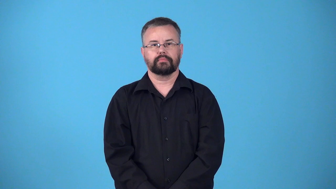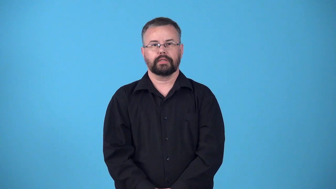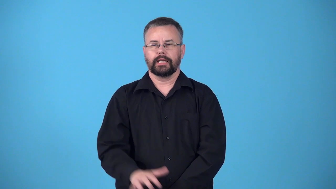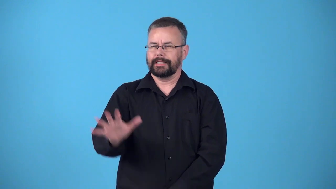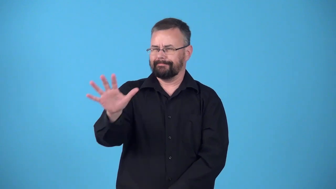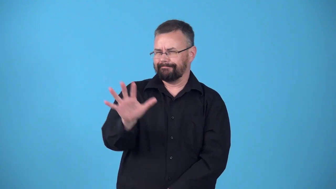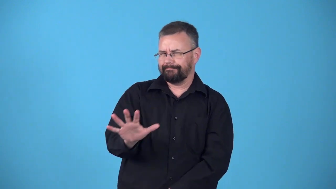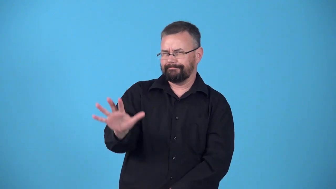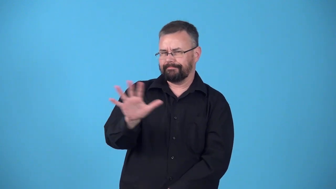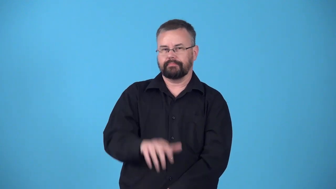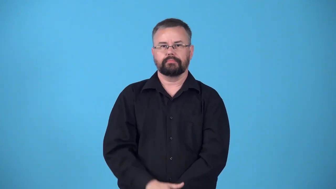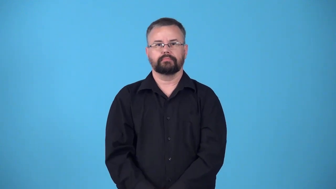rule of thumb